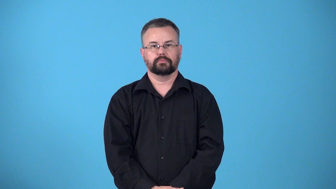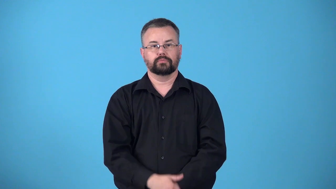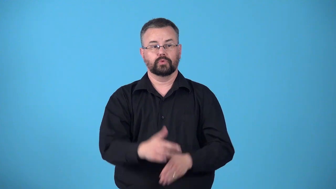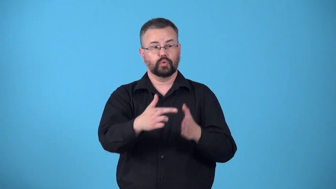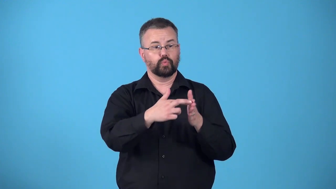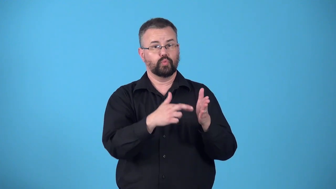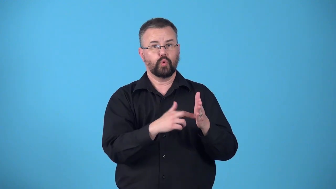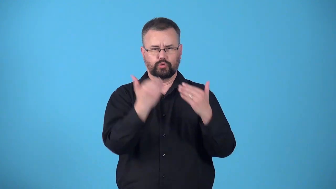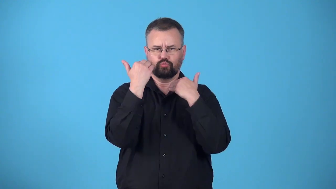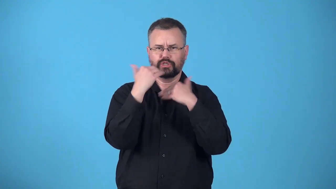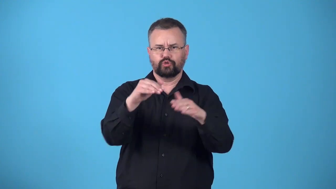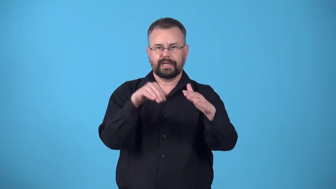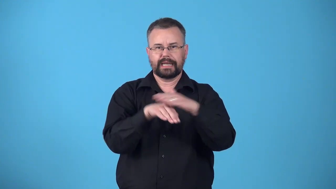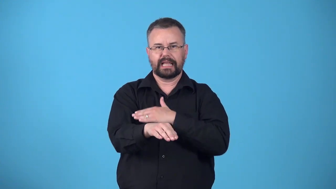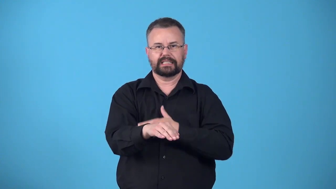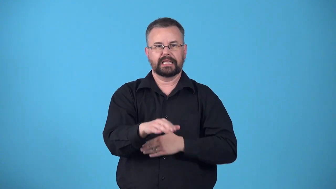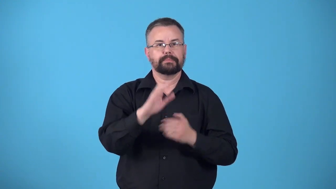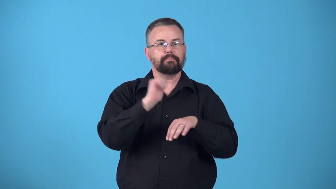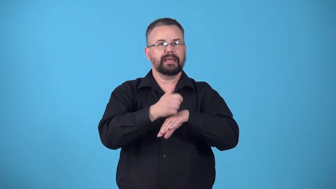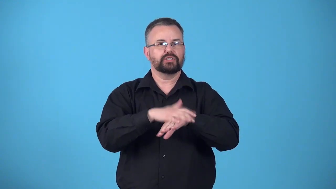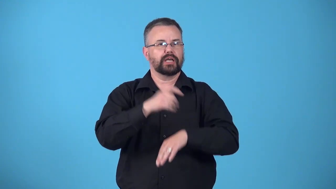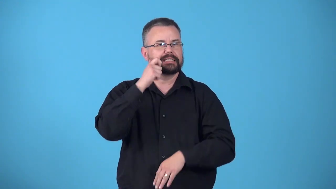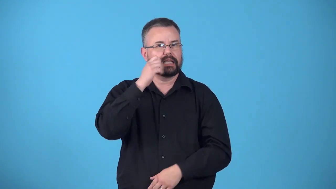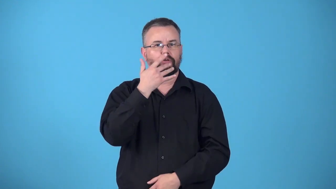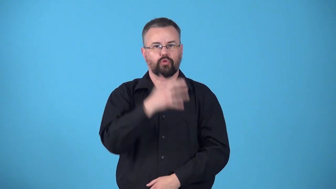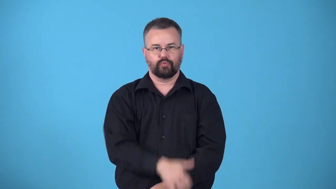color bar